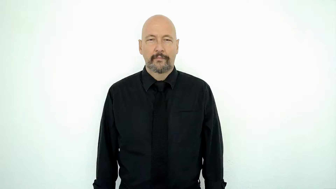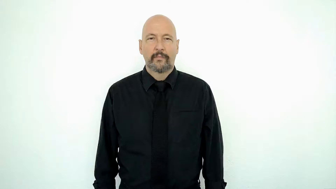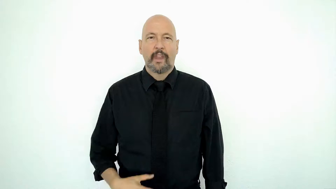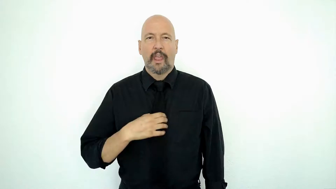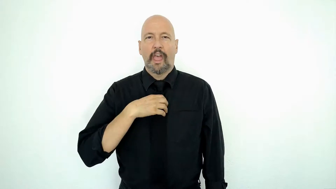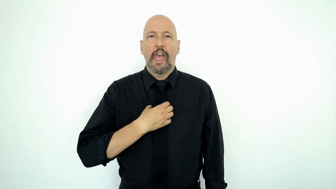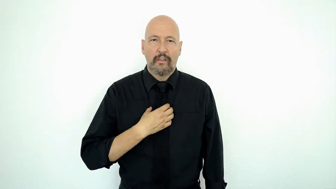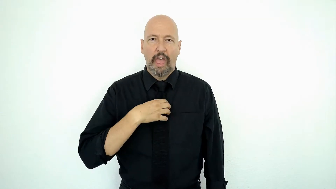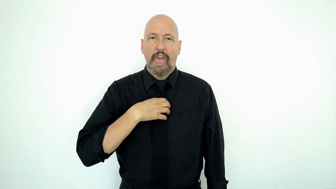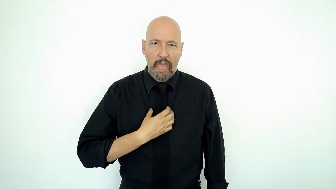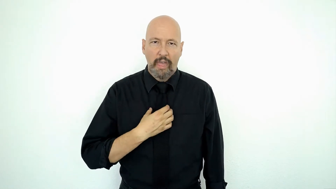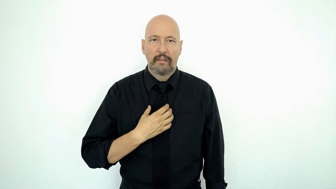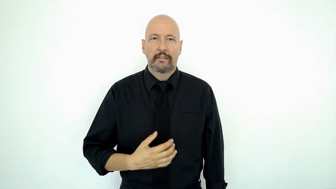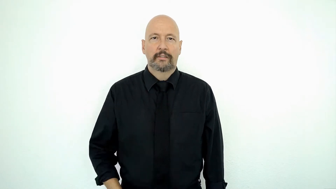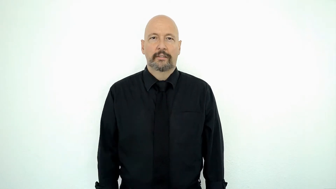COUGH [looks like complain]